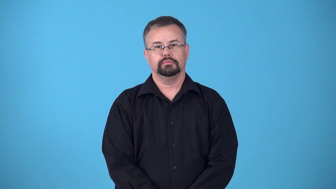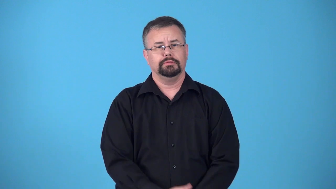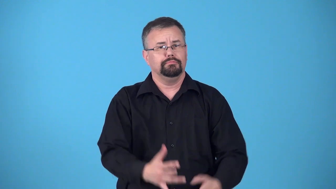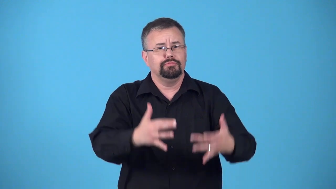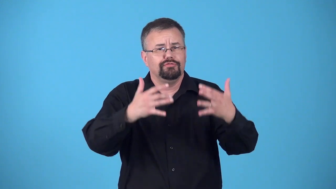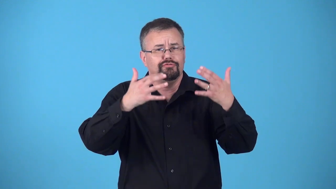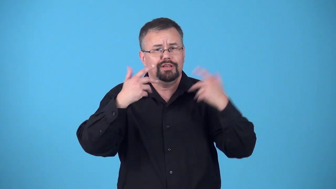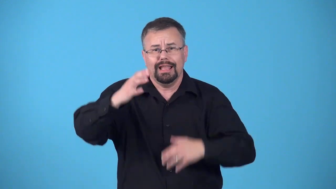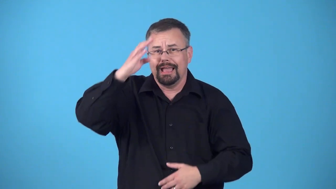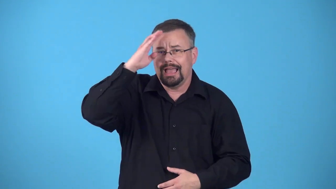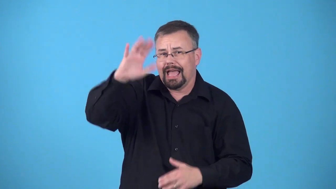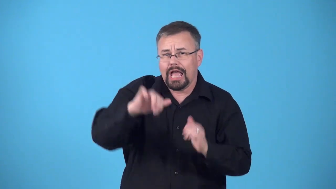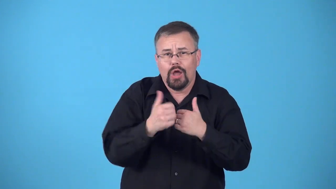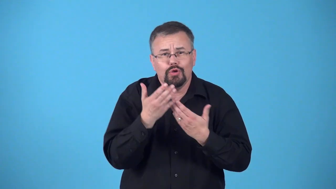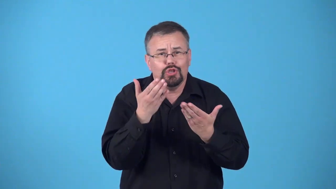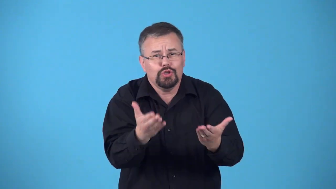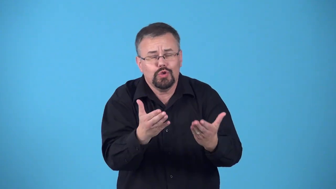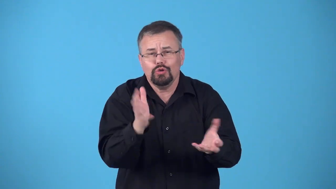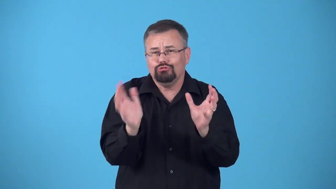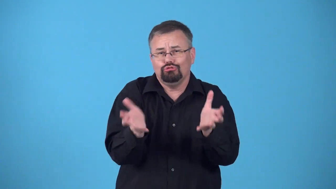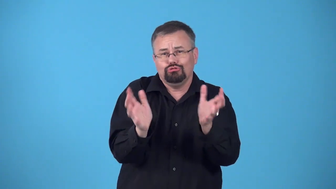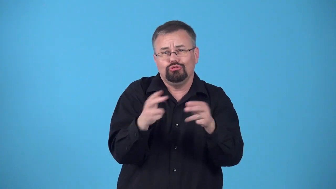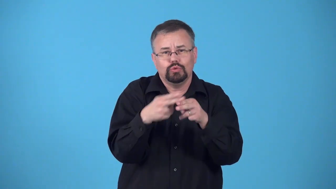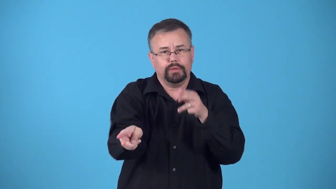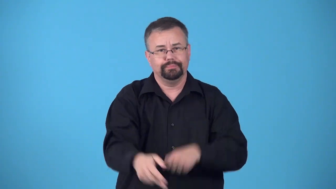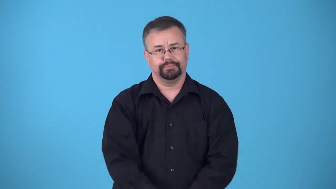pass the time of day